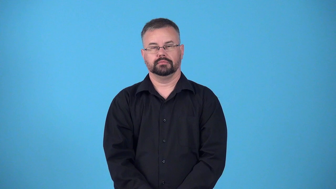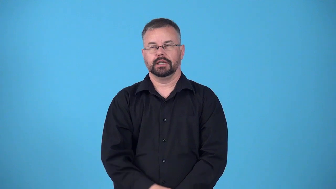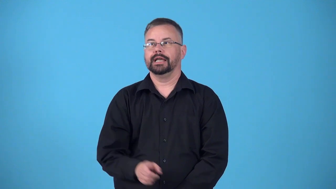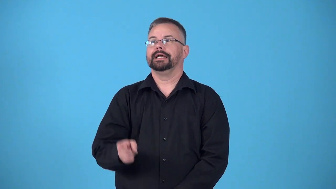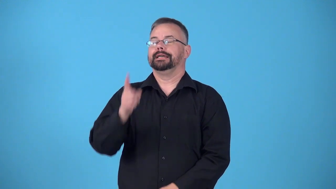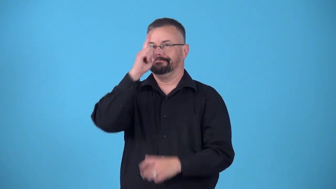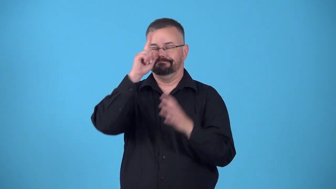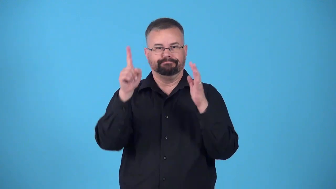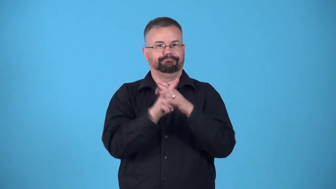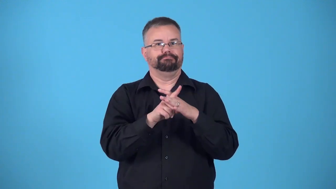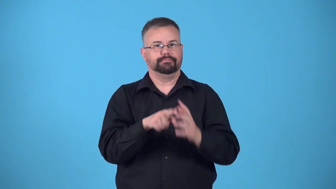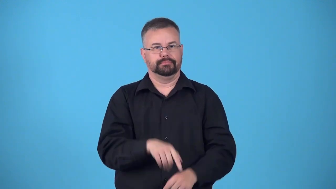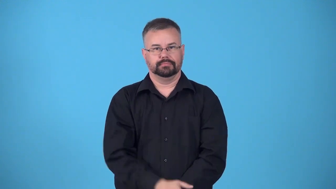remind